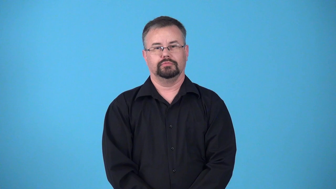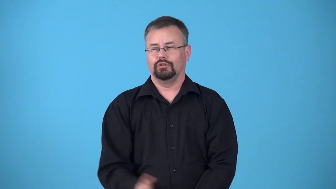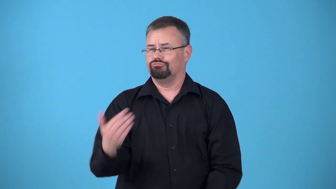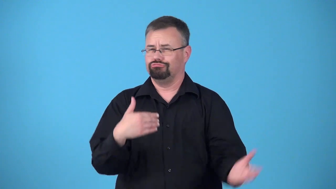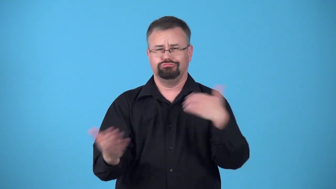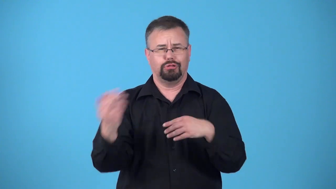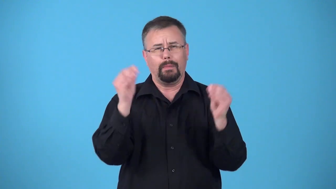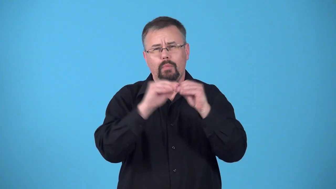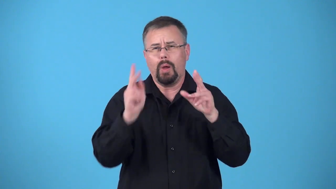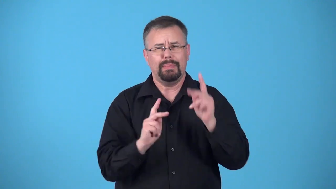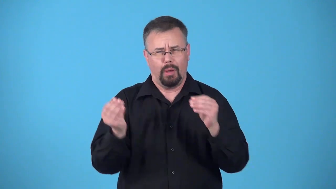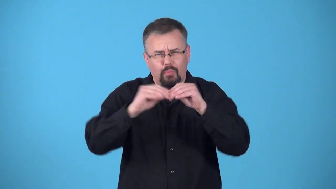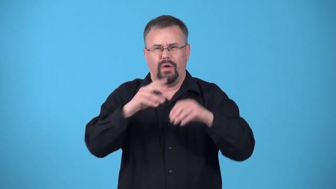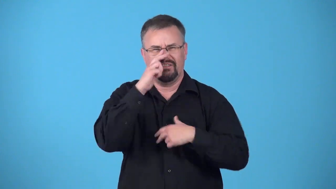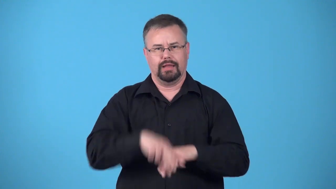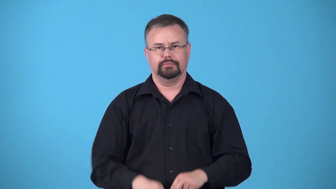more the merrier